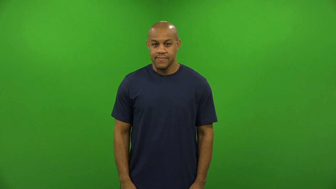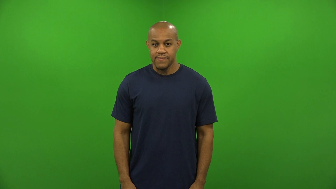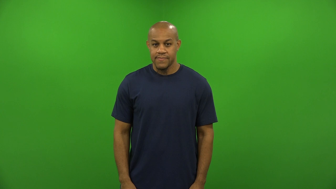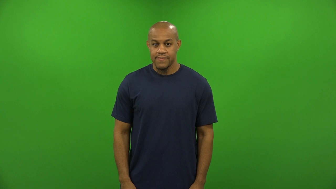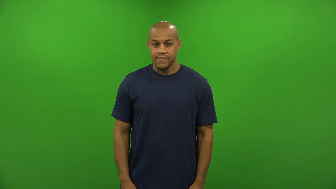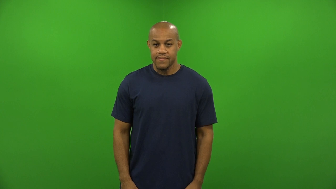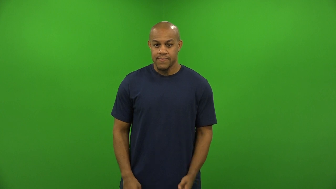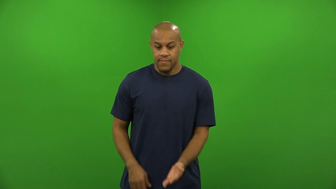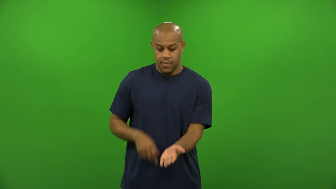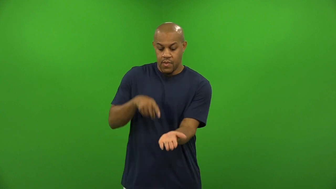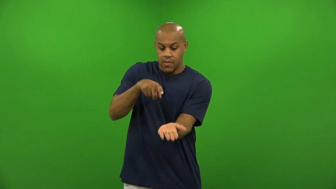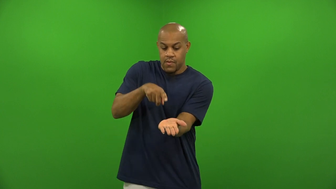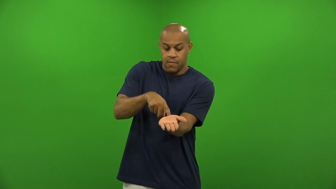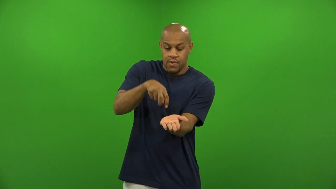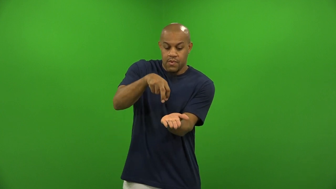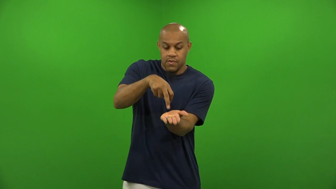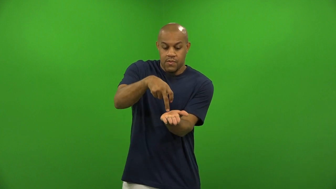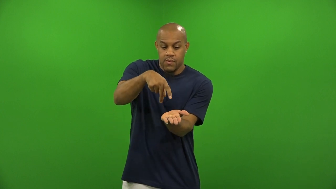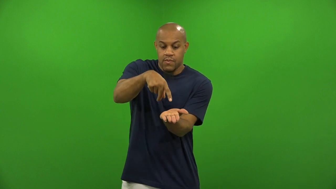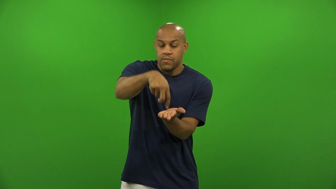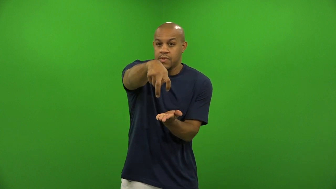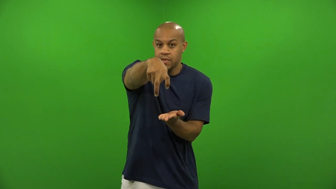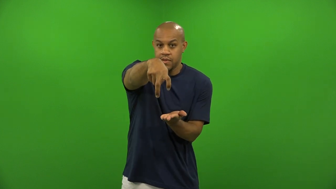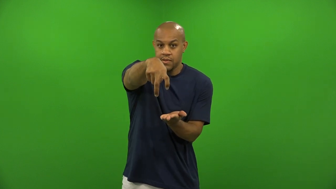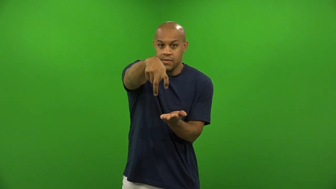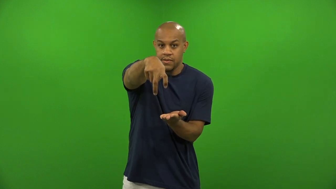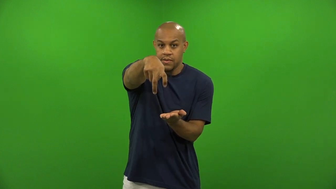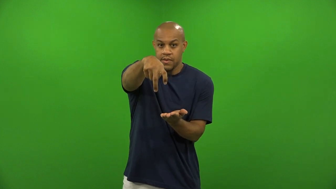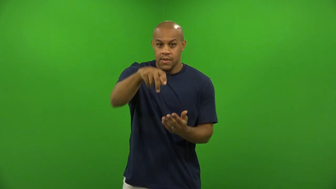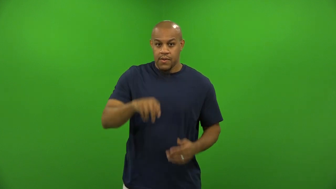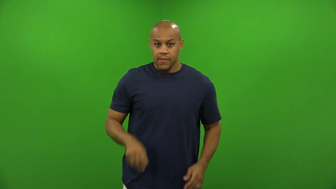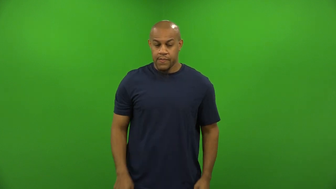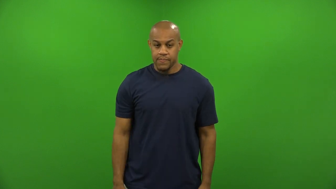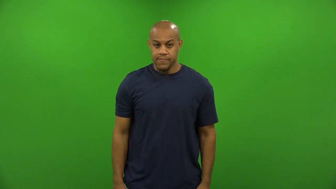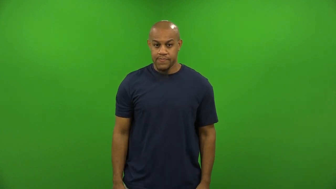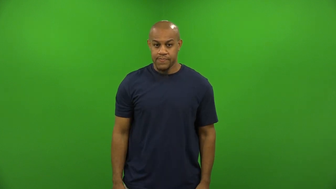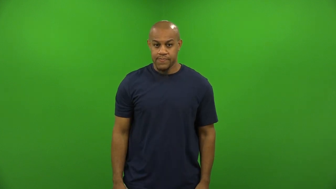Triple jump